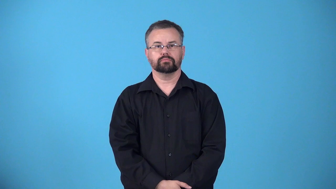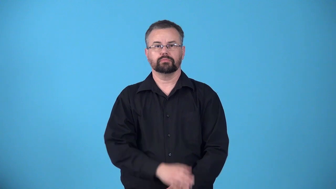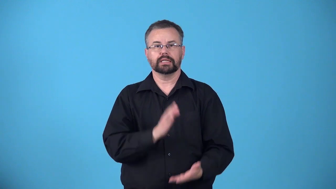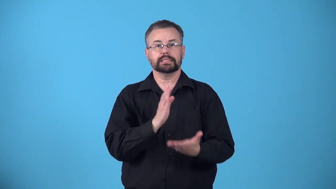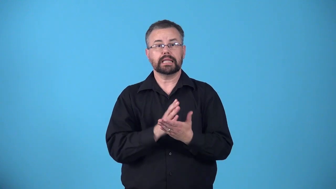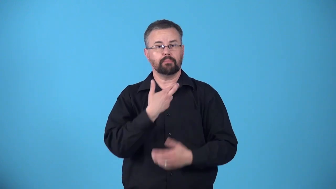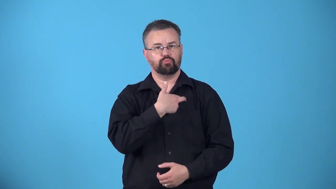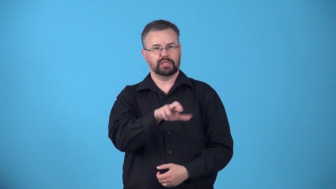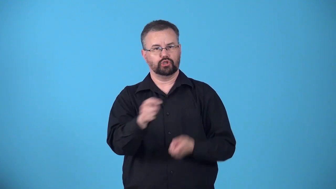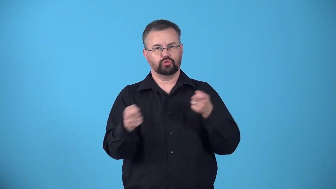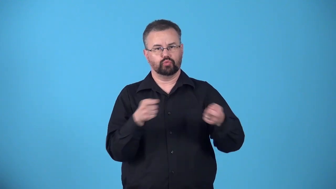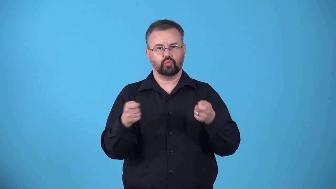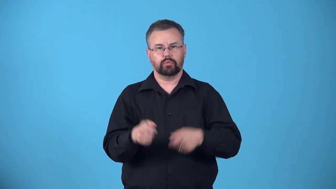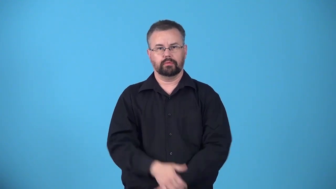secularize